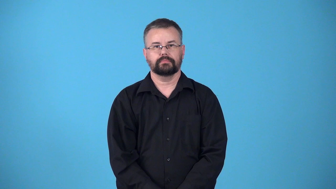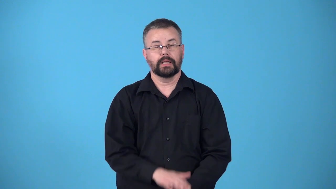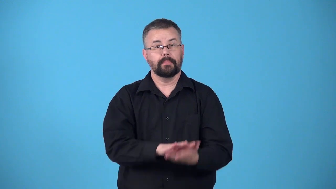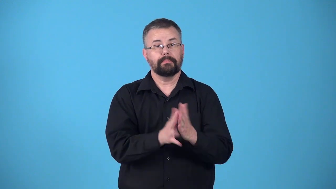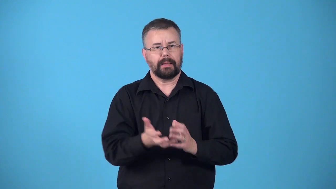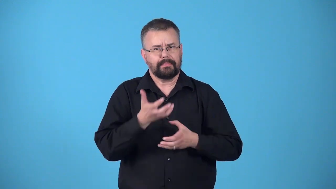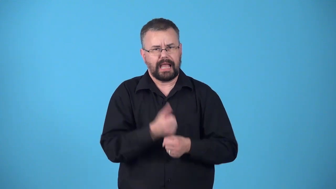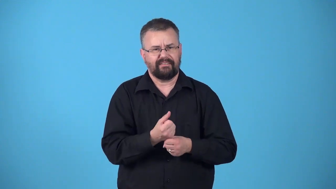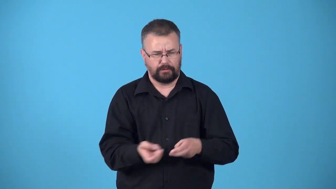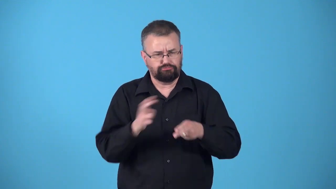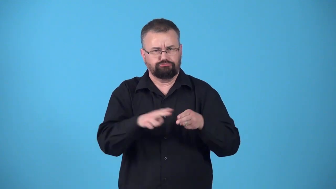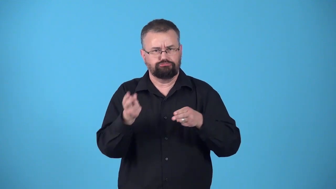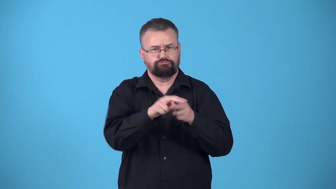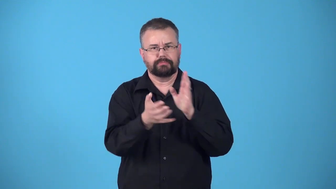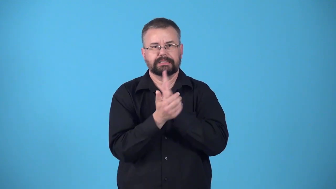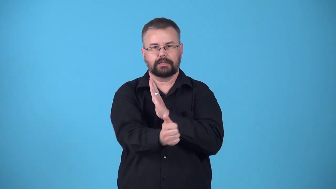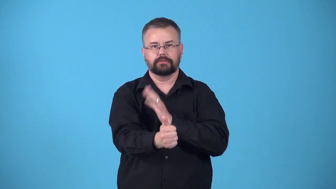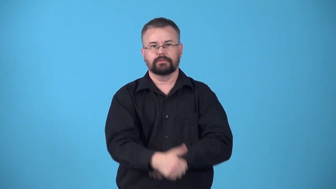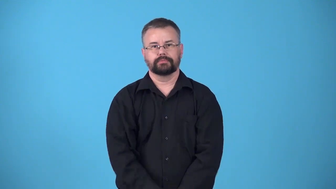get into your stride,hit your stride